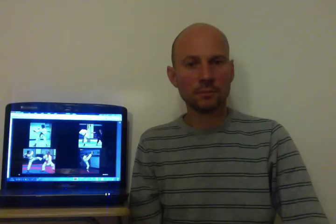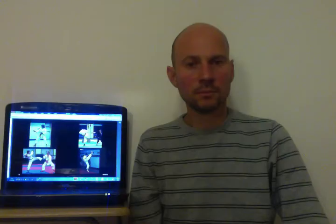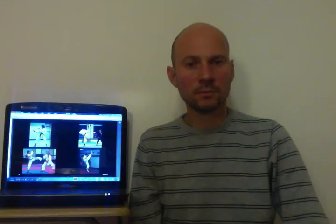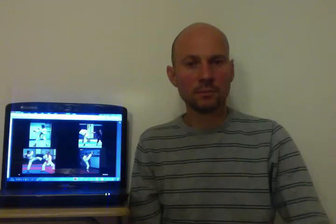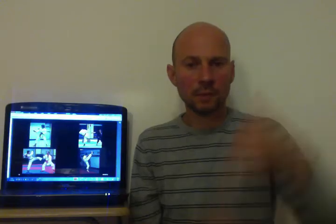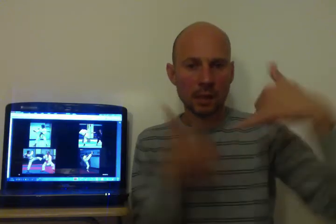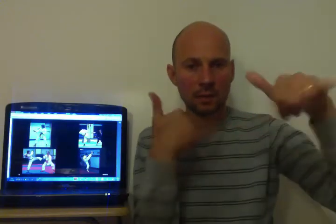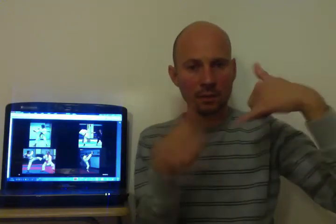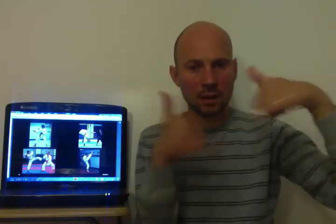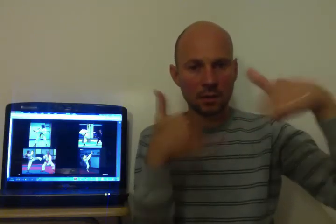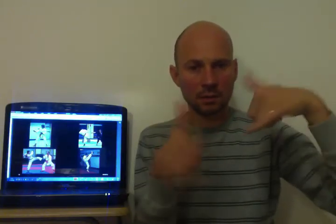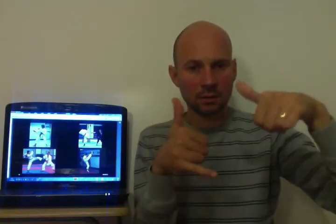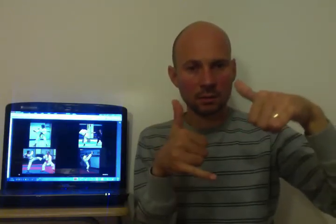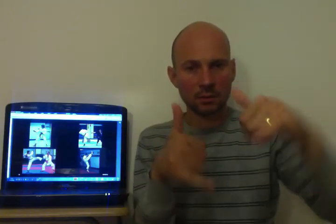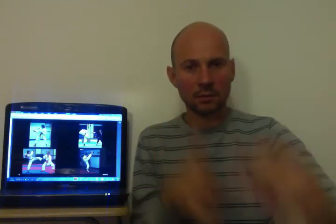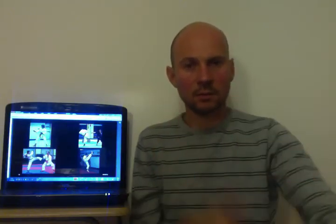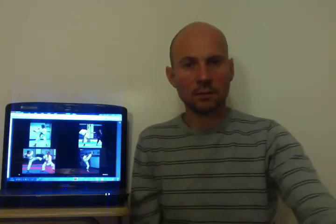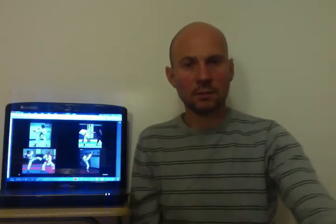karate